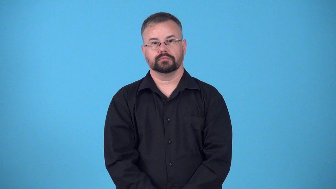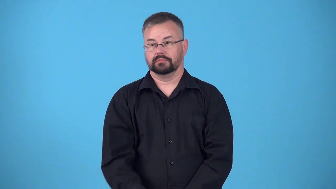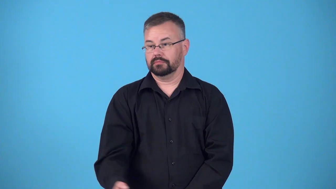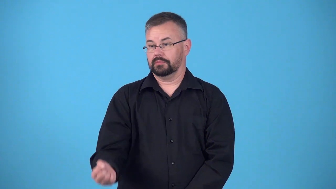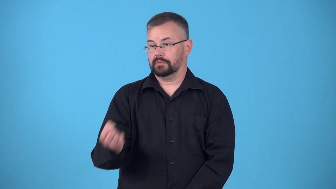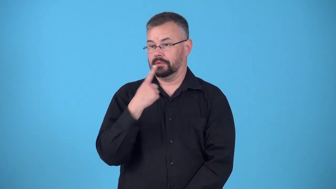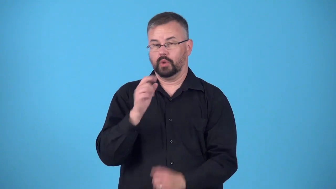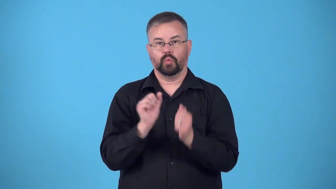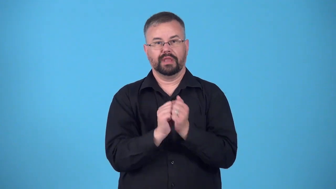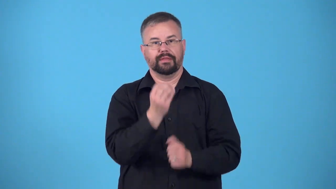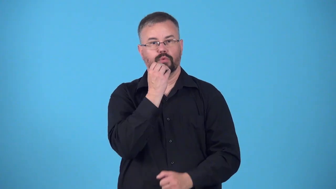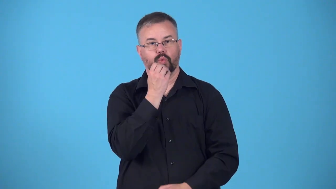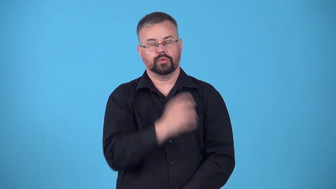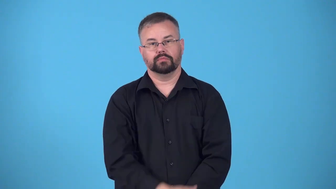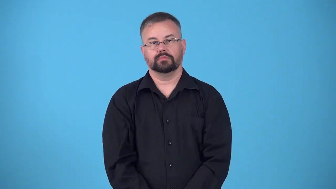take with food